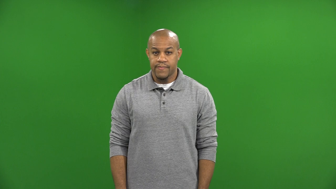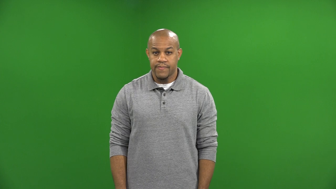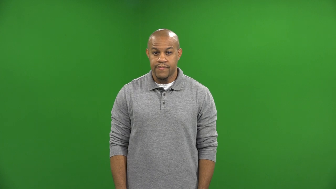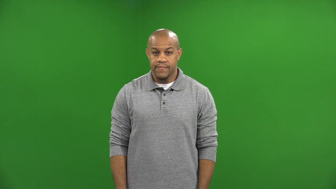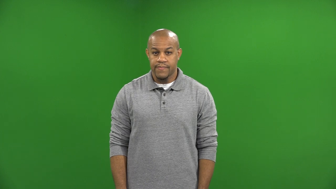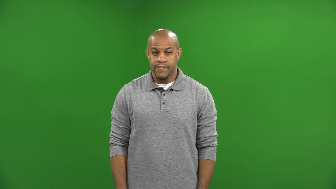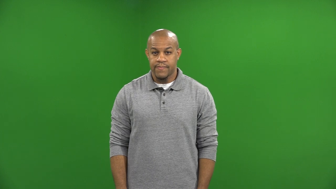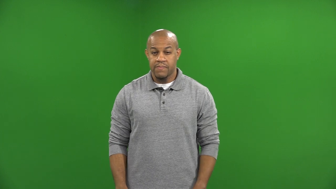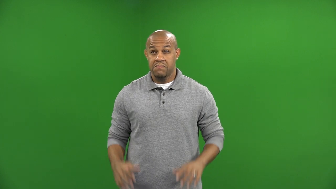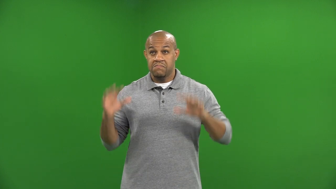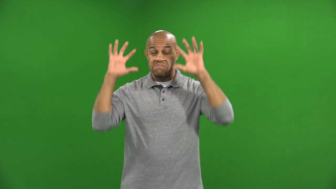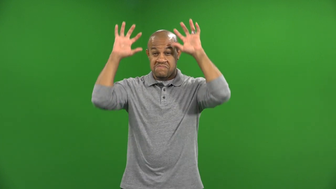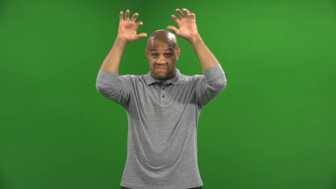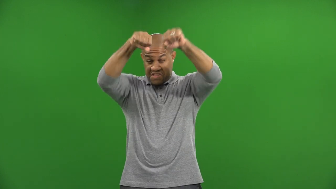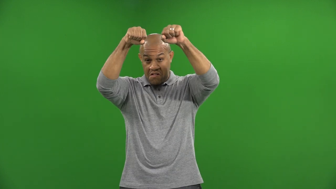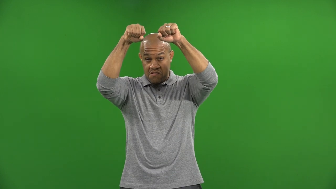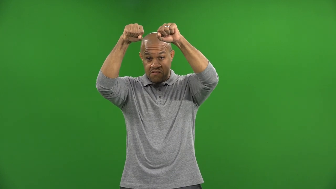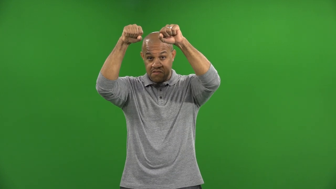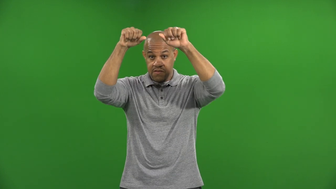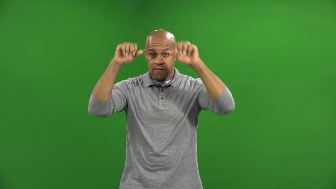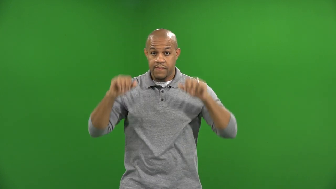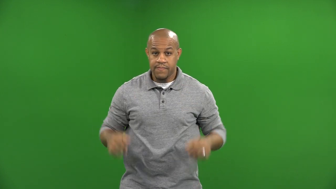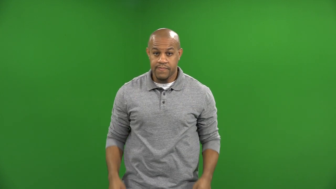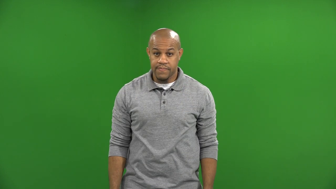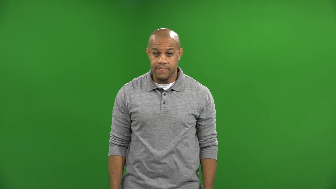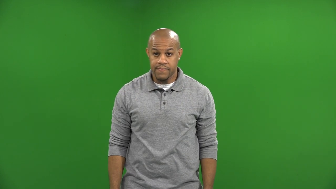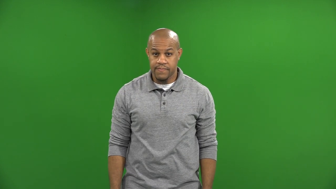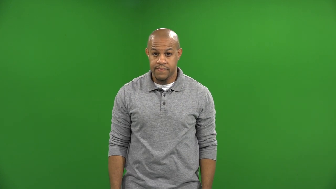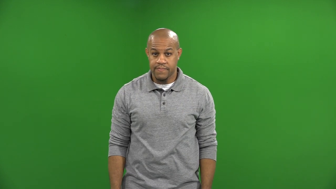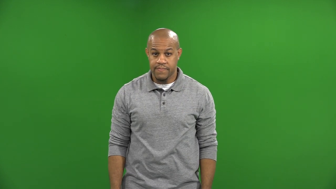Dunk